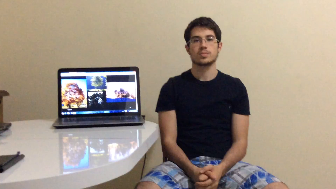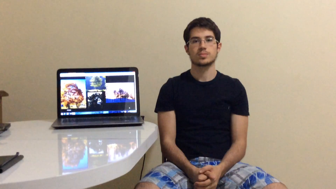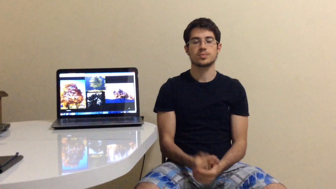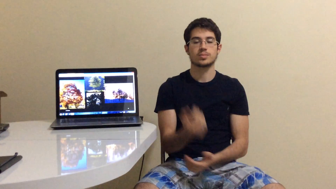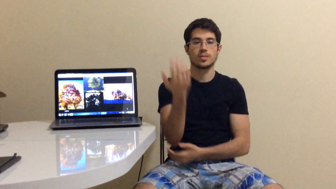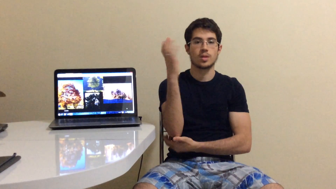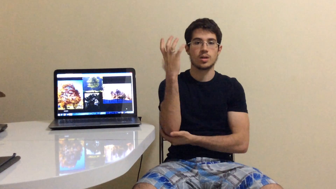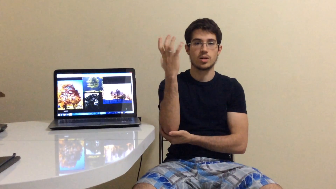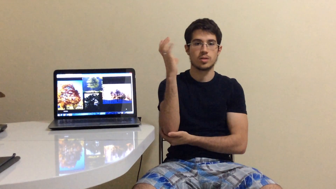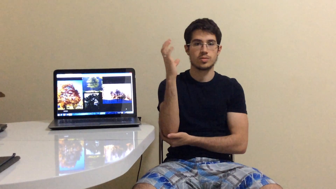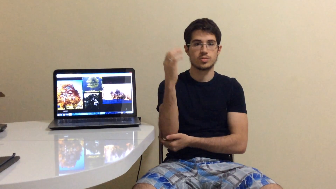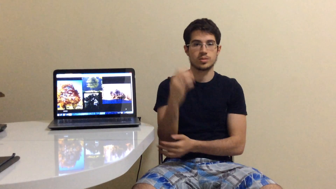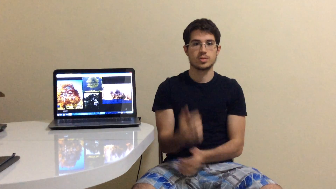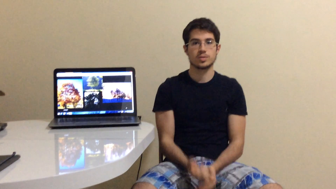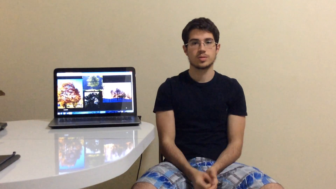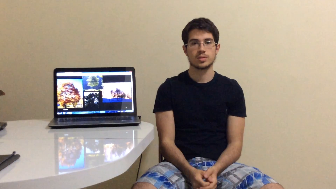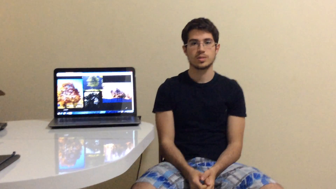deciduoustree